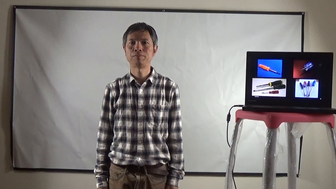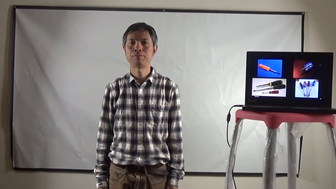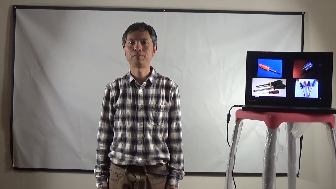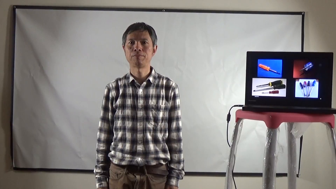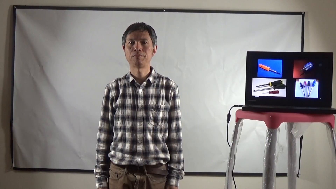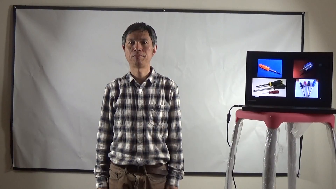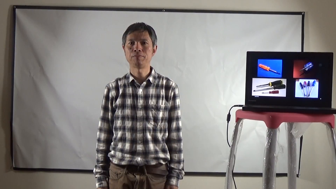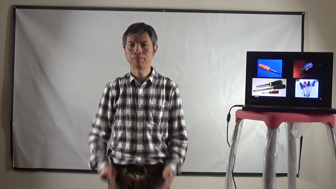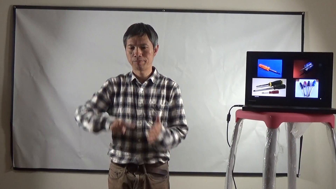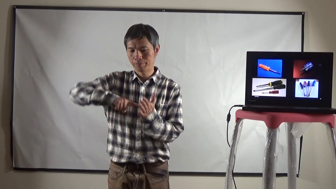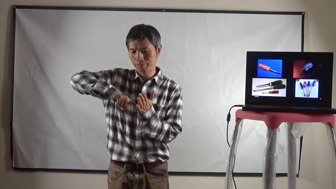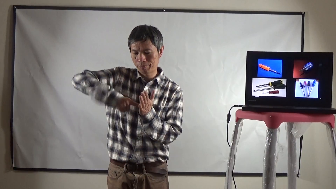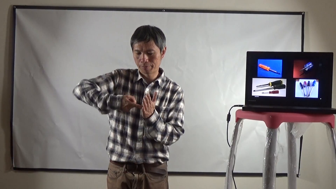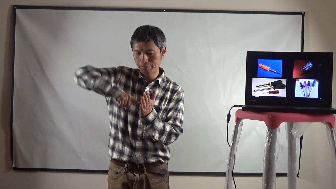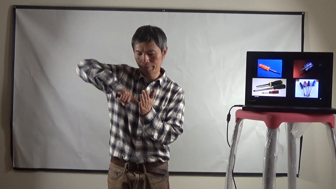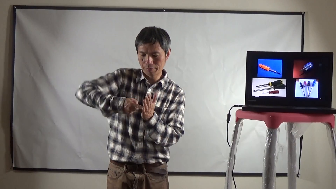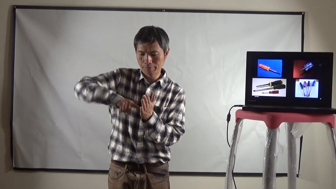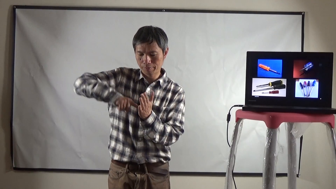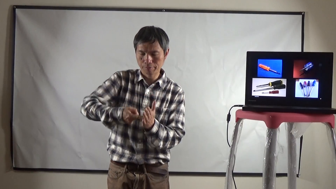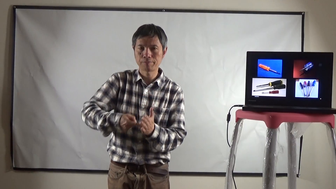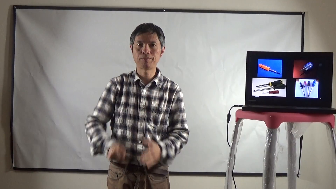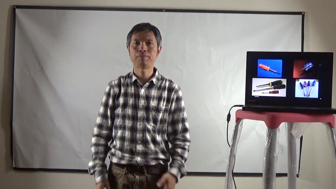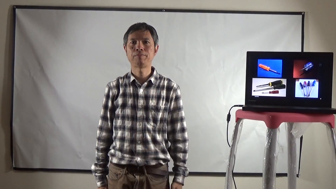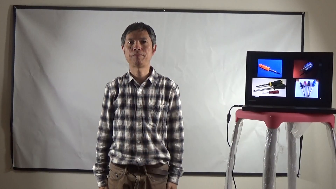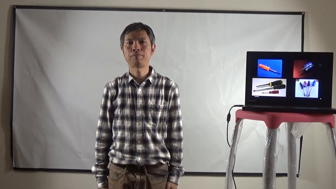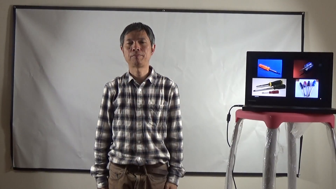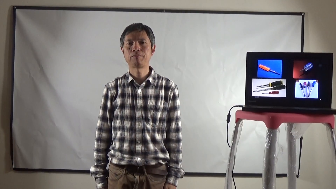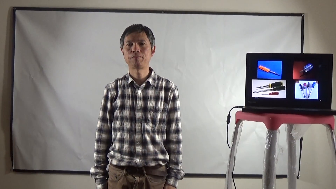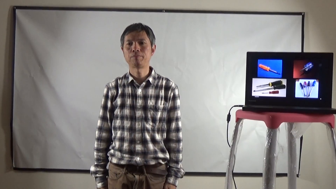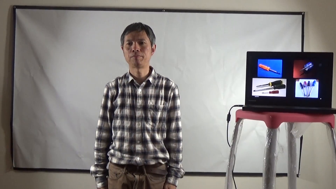screwdriver